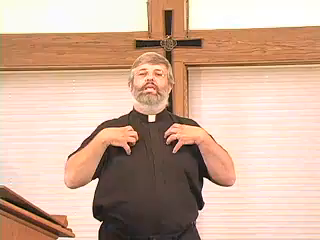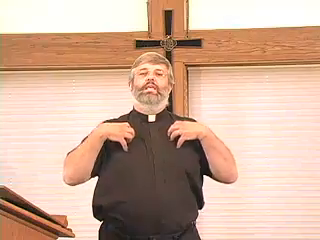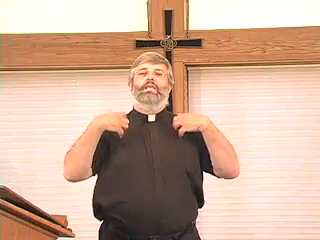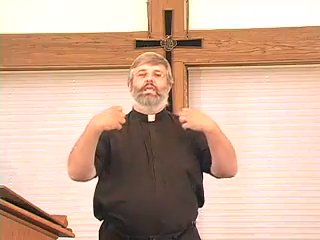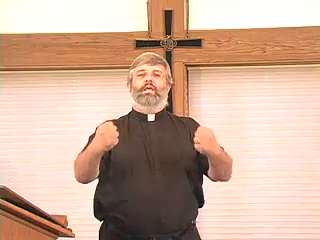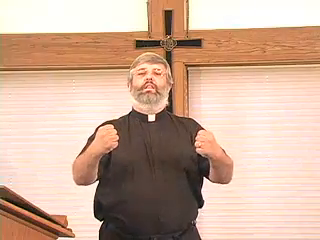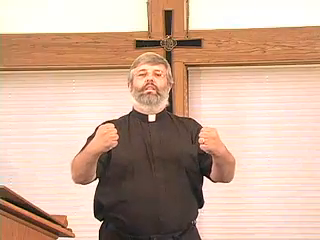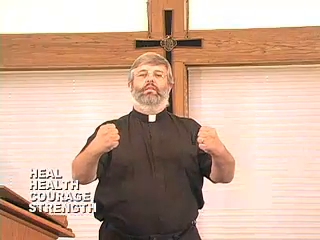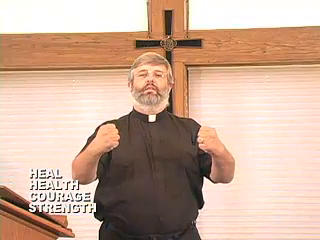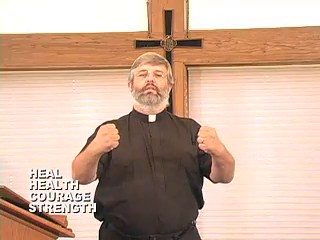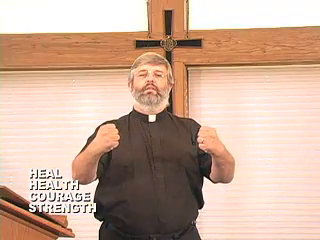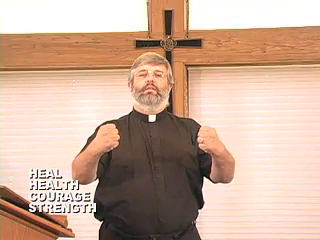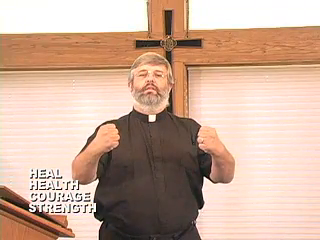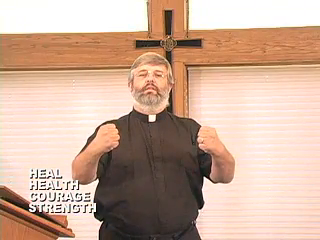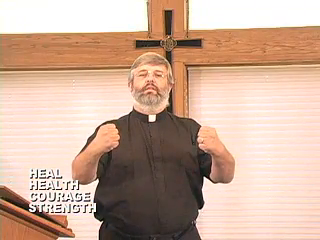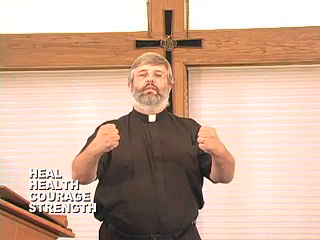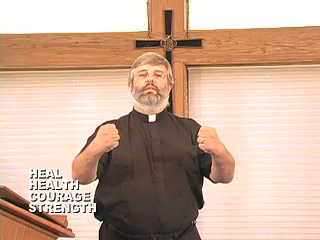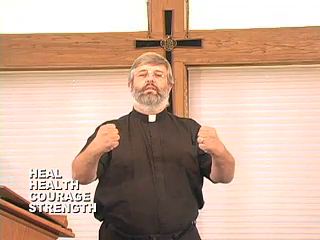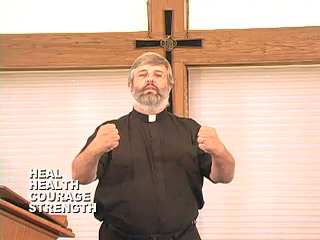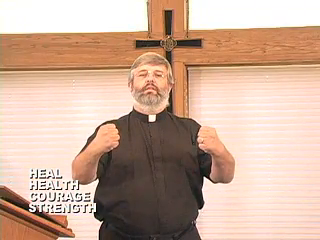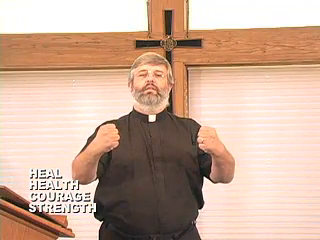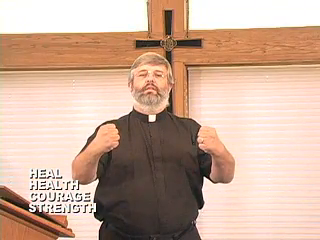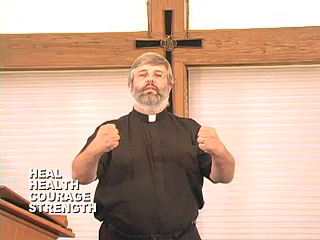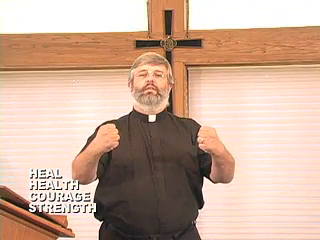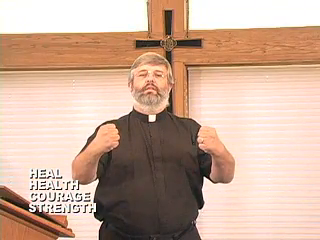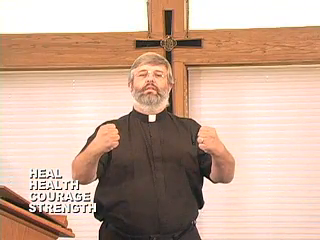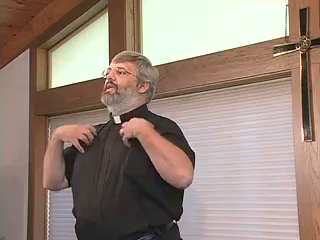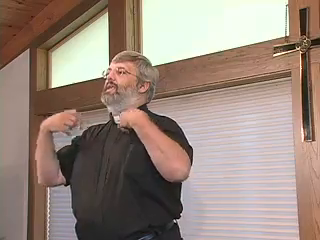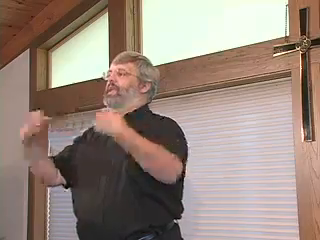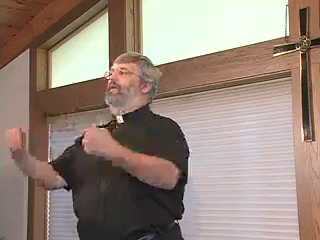HEALTH